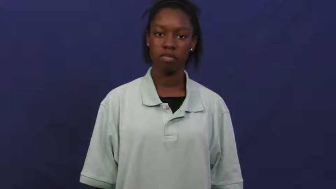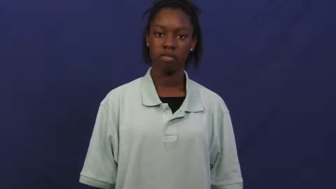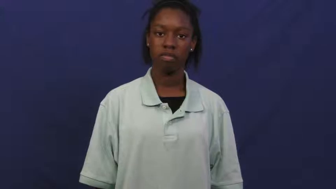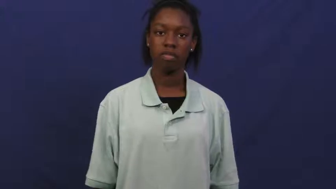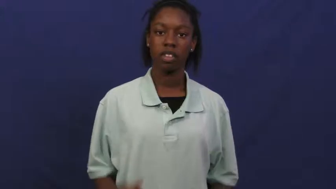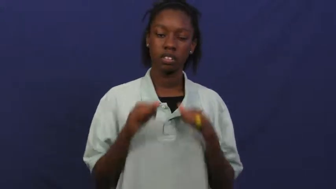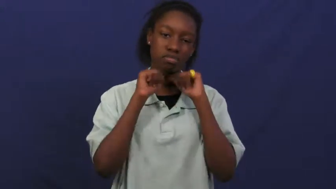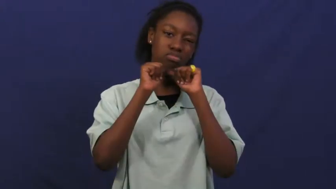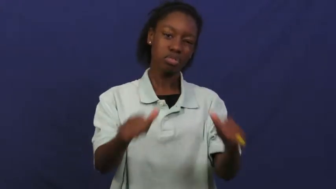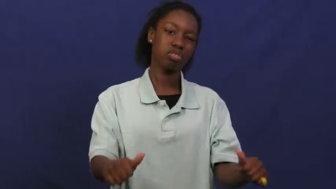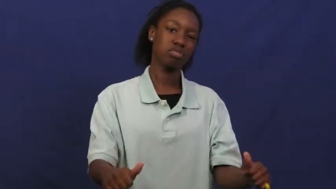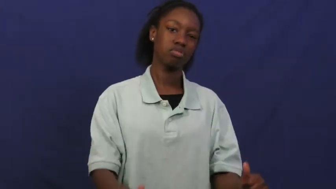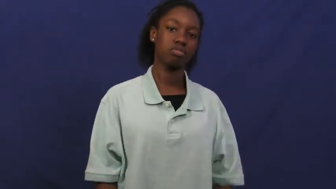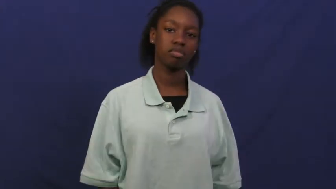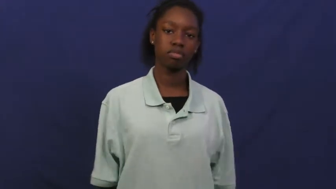deny,unreconciled,demurrer-tell